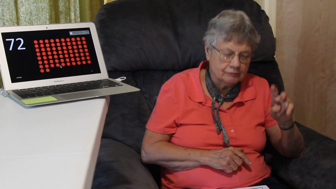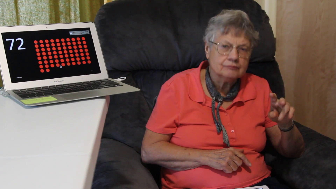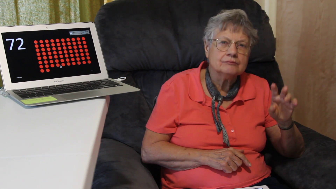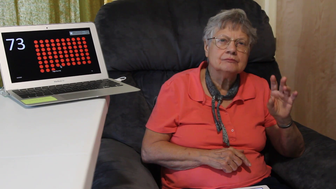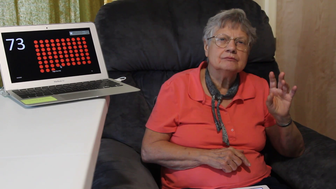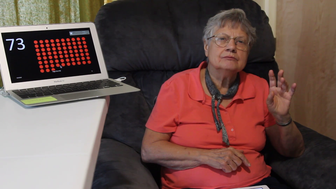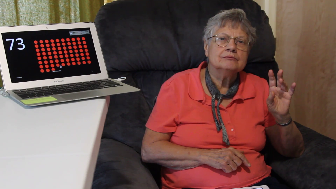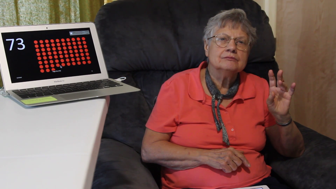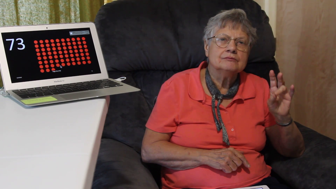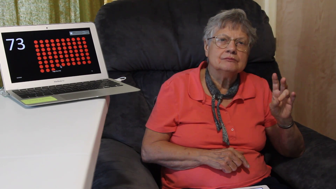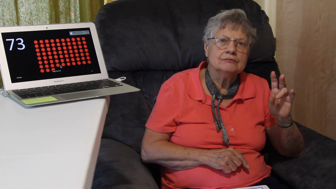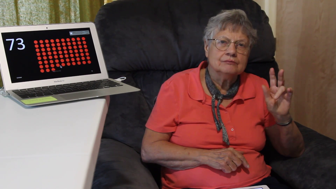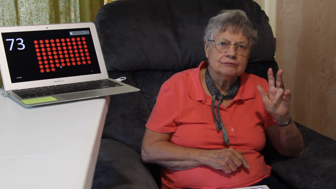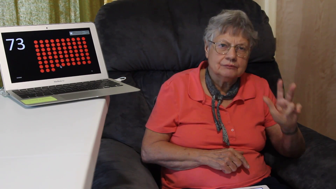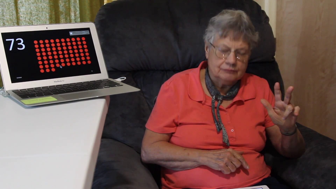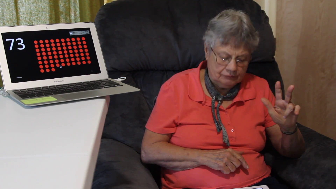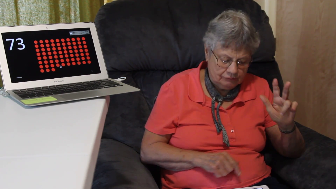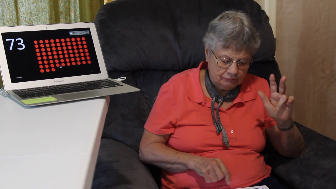number73